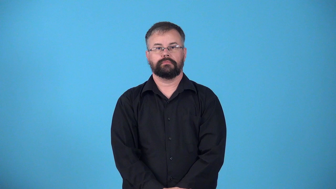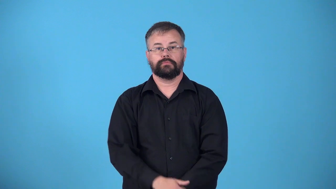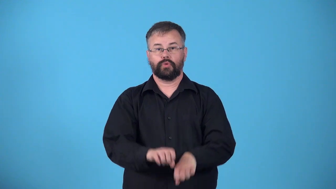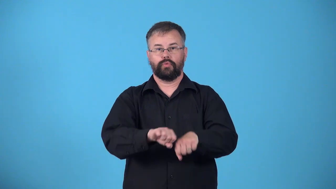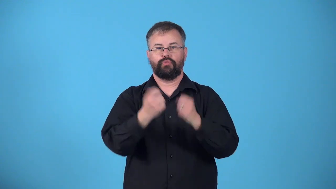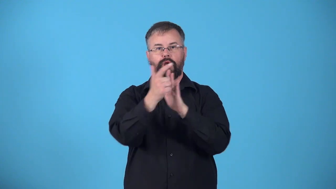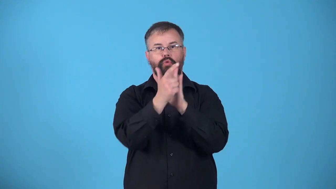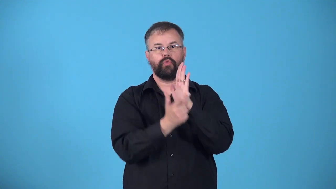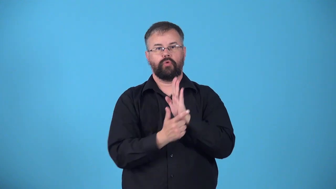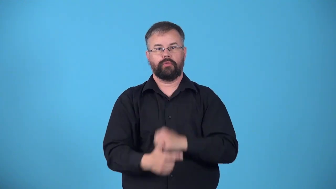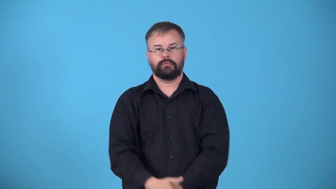infringe